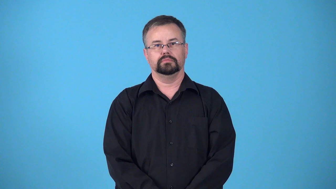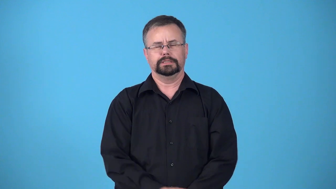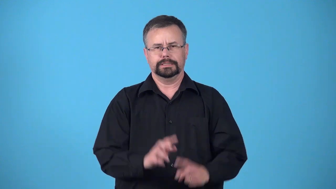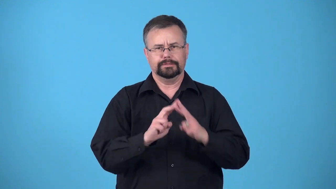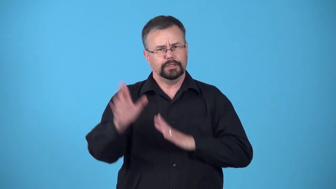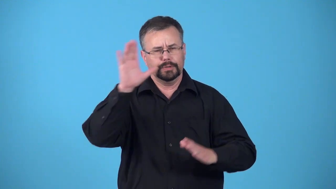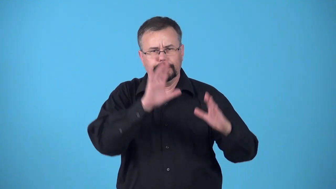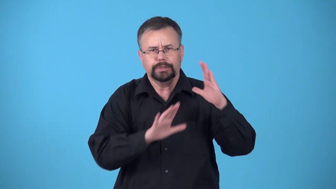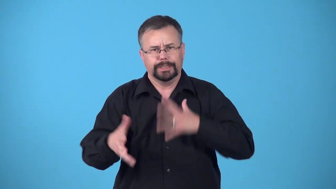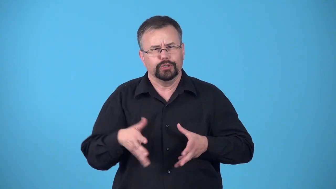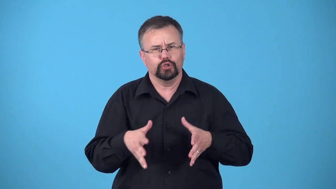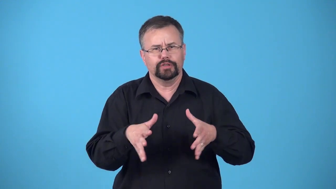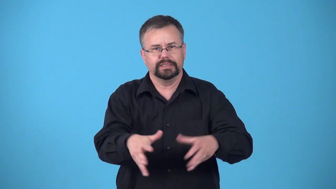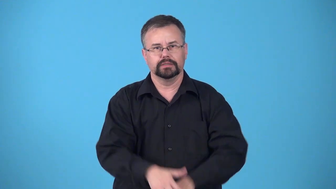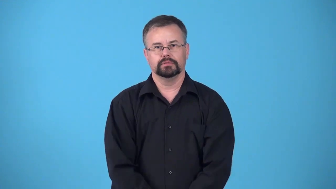tear your hair out